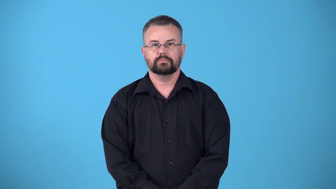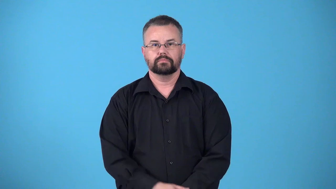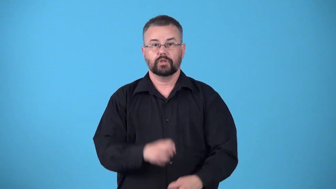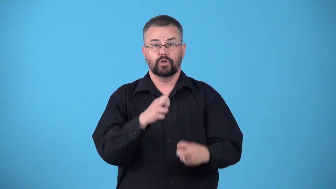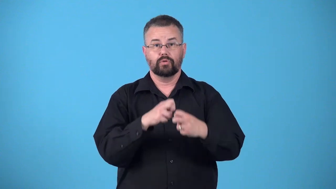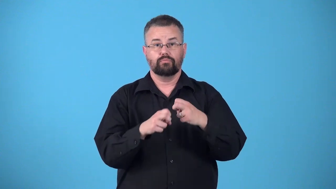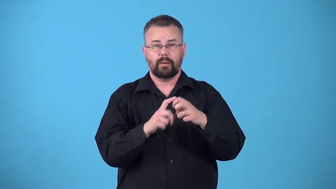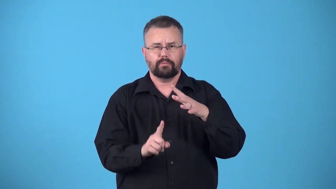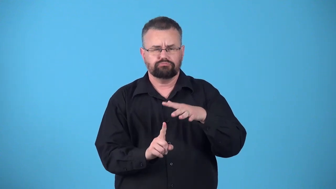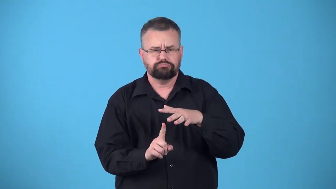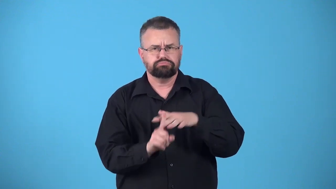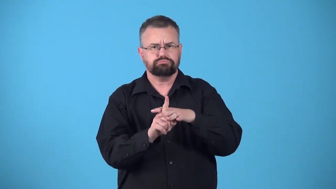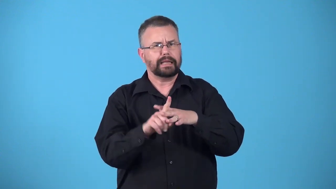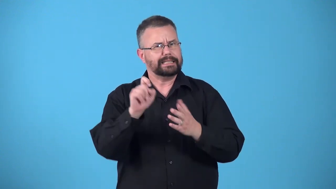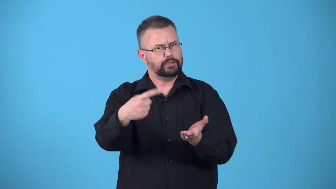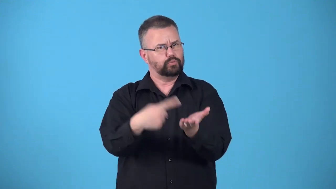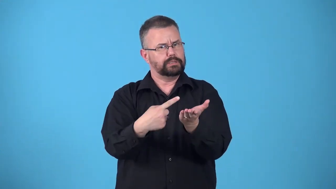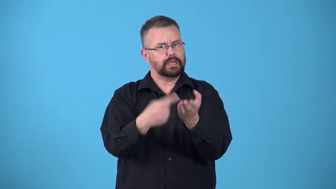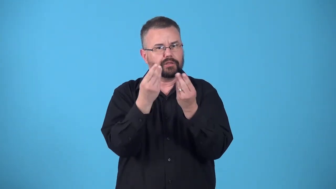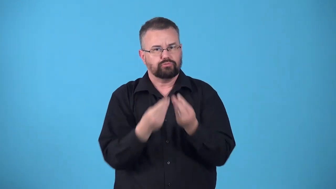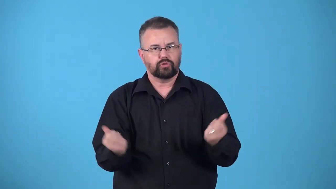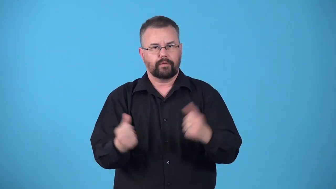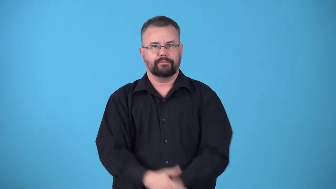boil to the surface